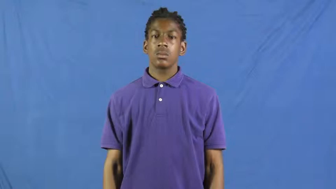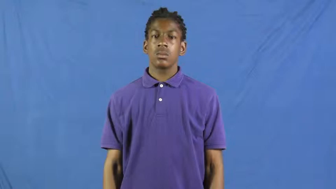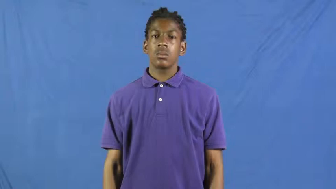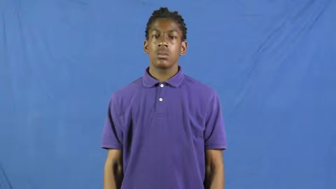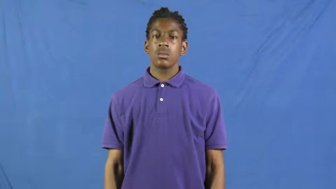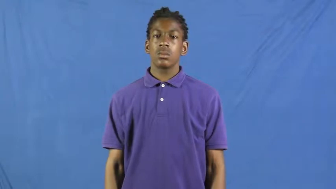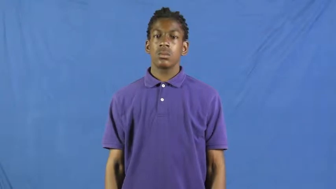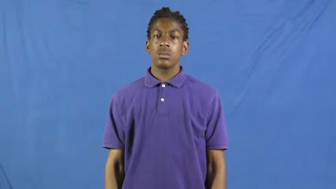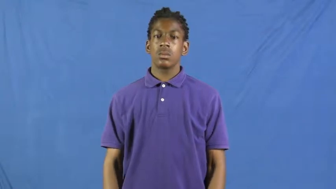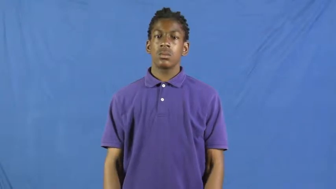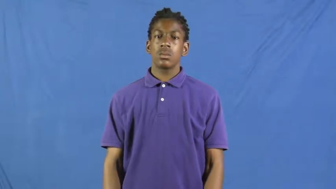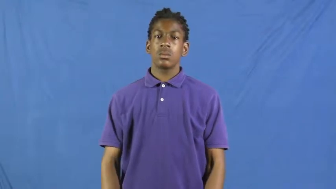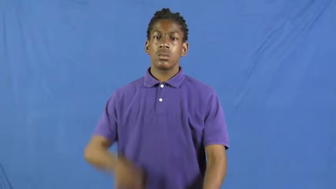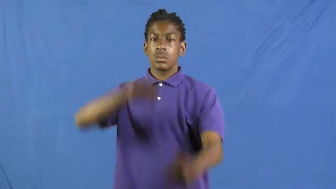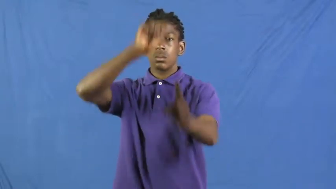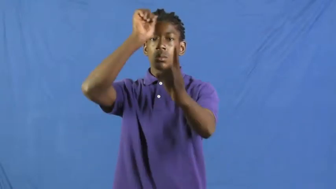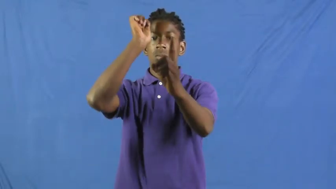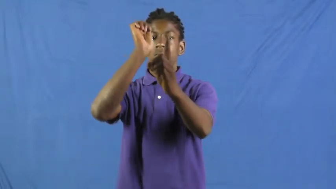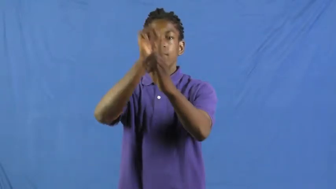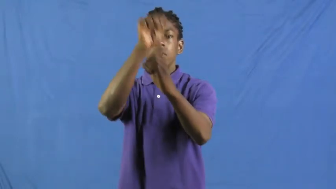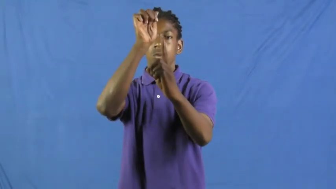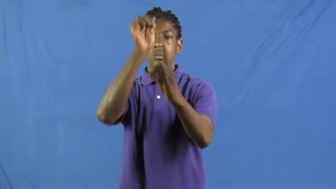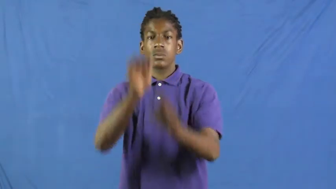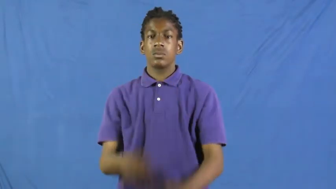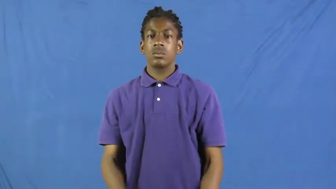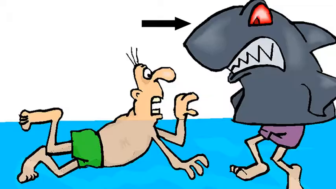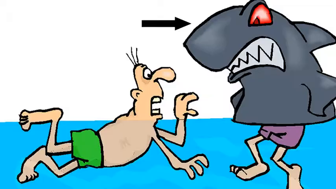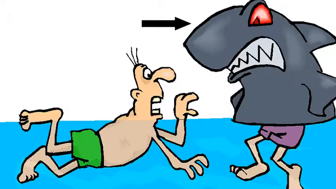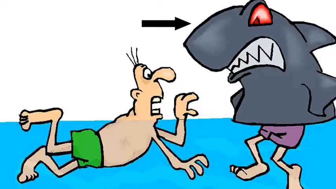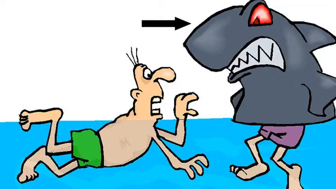take in,trip up,delude,slip by,hoodwink,gotcha,stymie